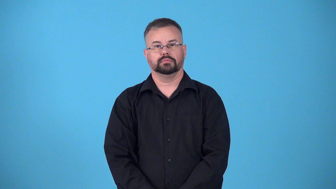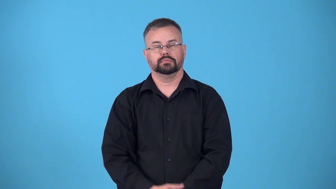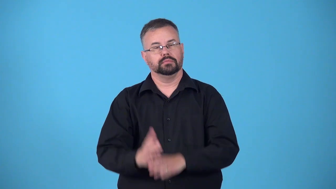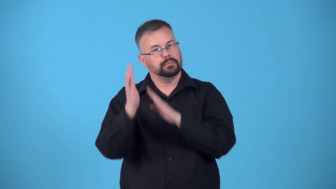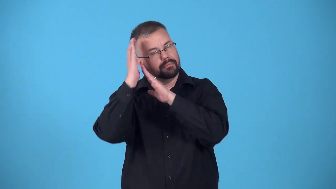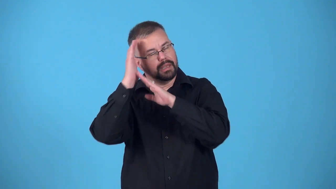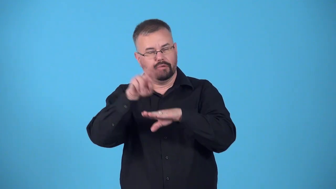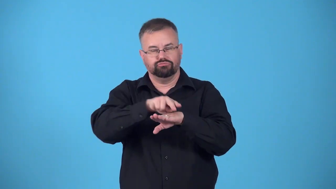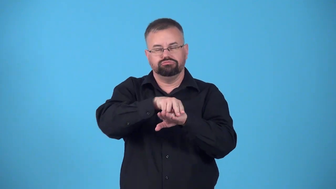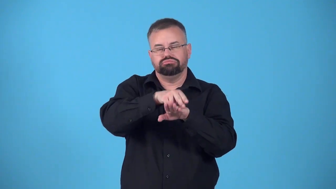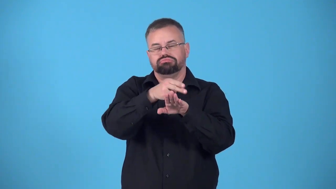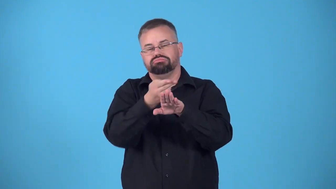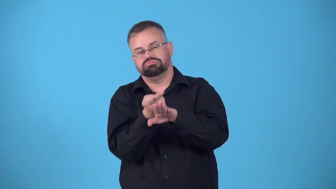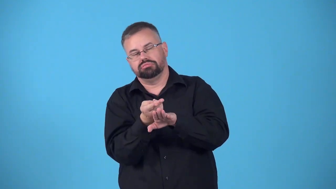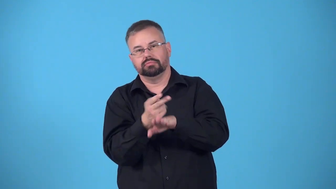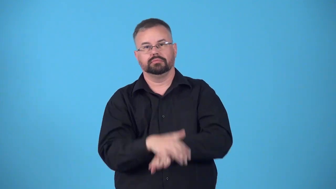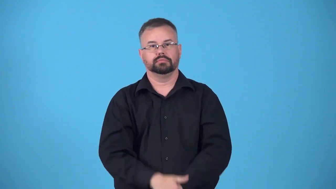roll over